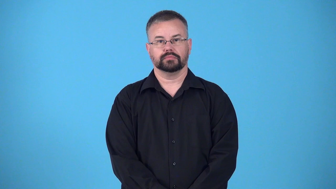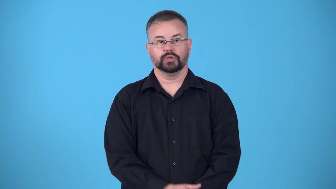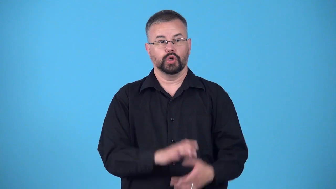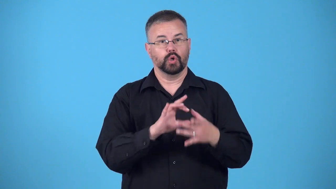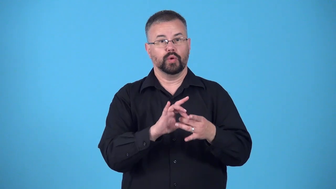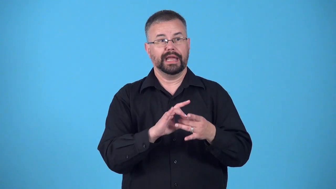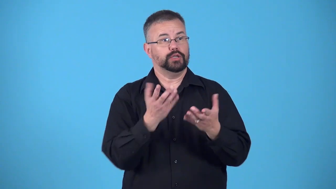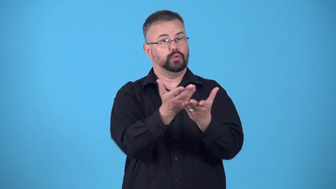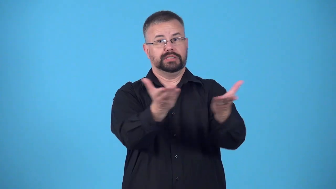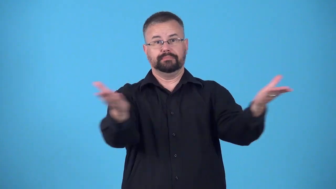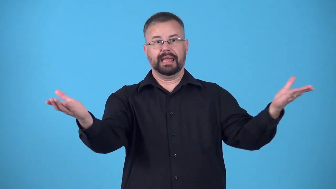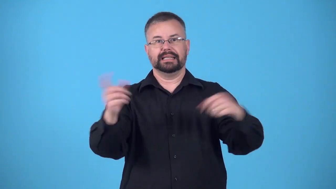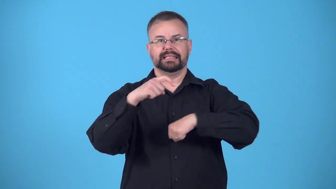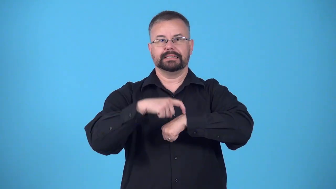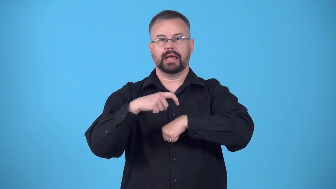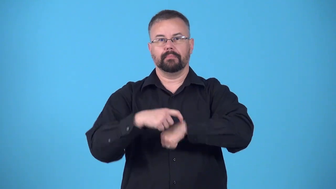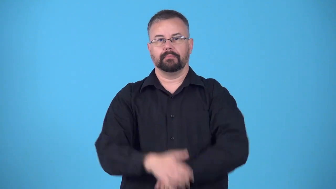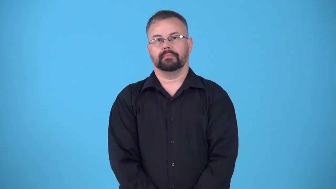spatiotemporal